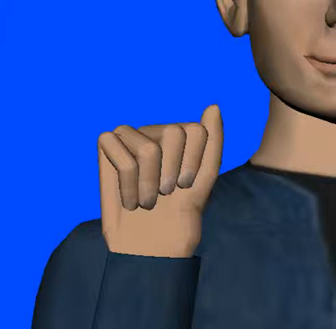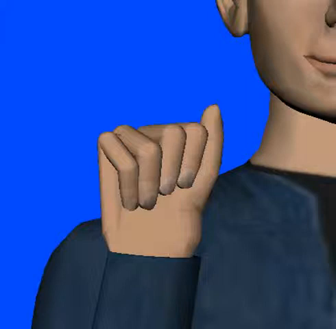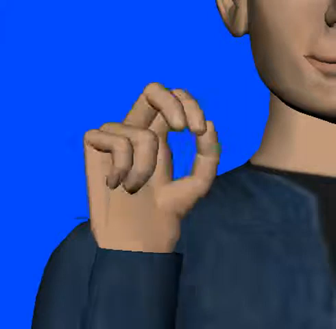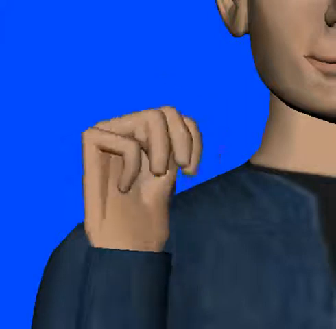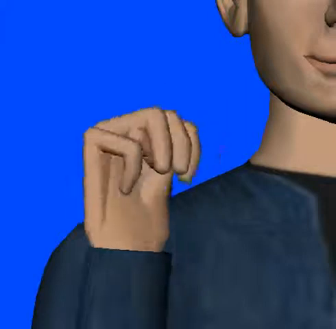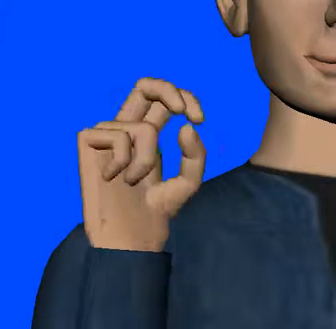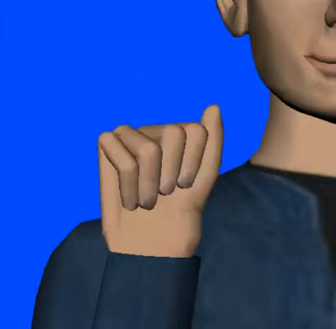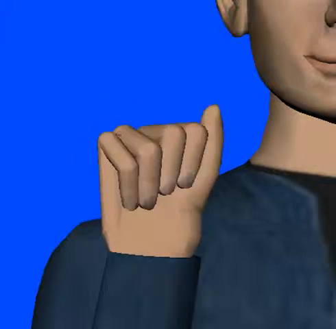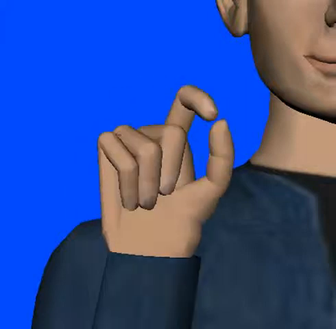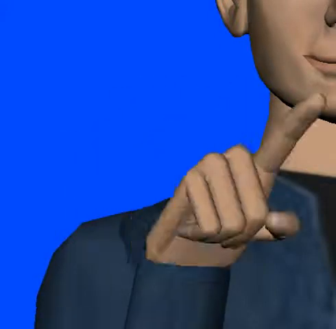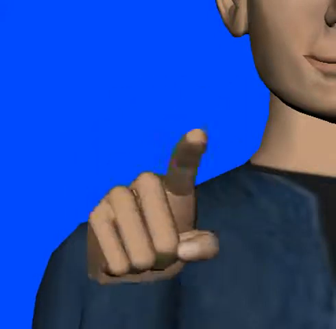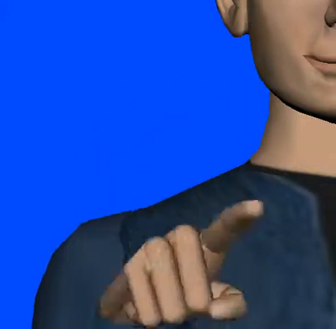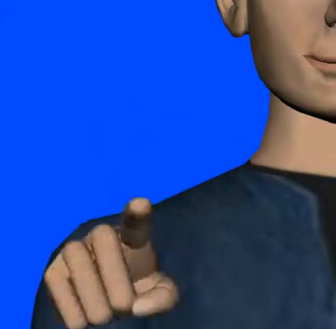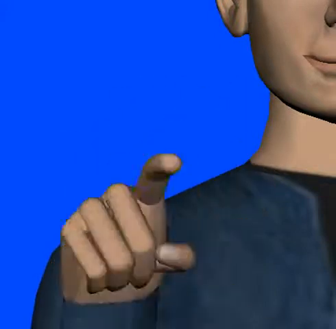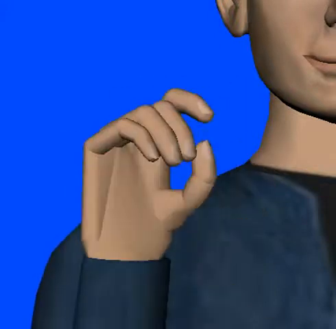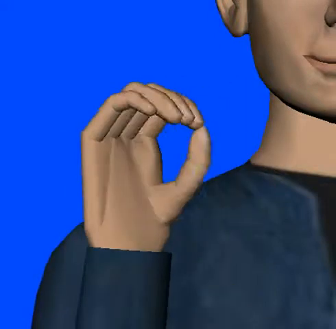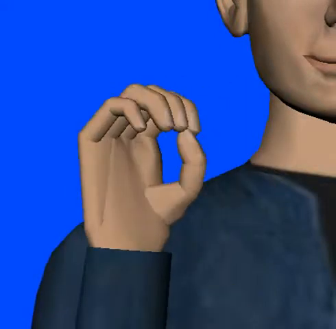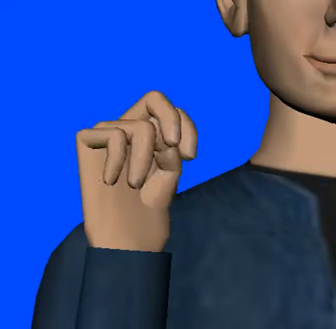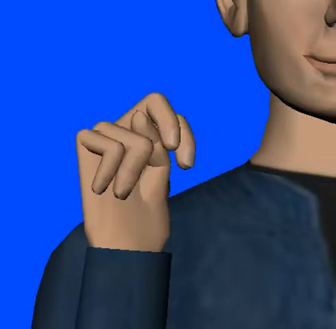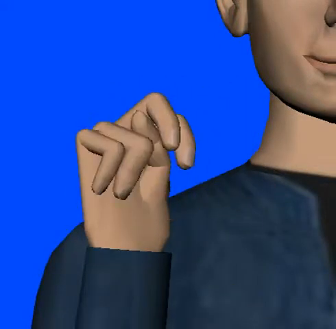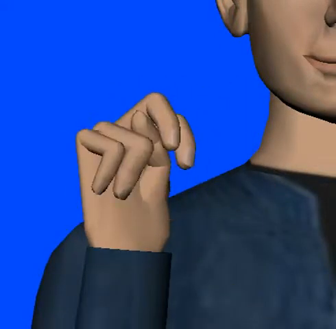amazon-river,woman